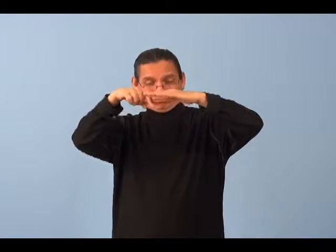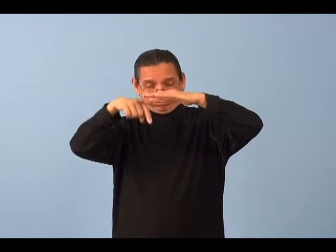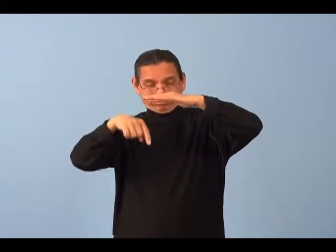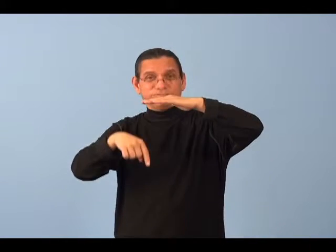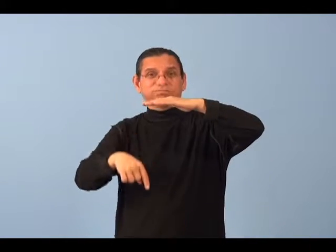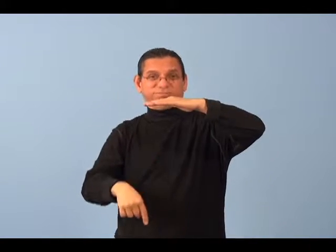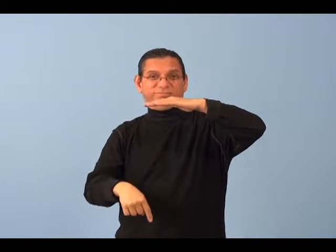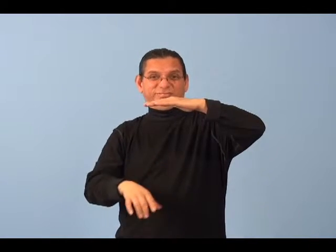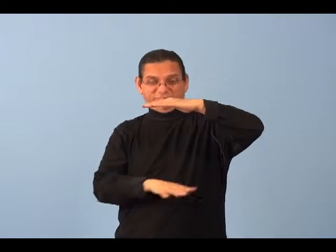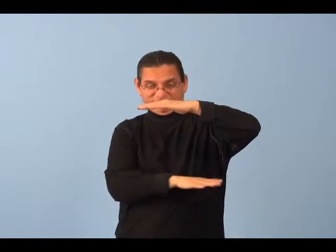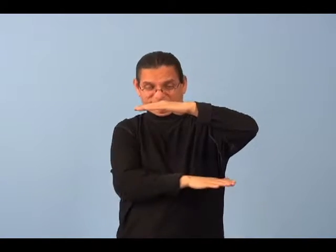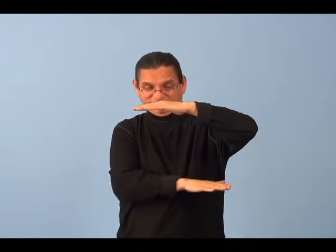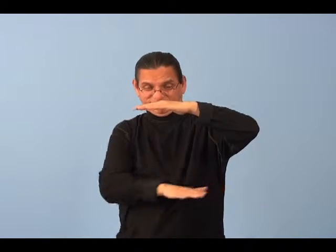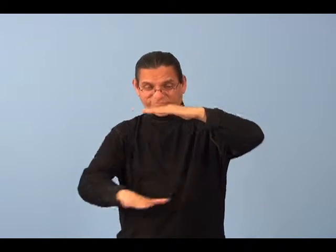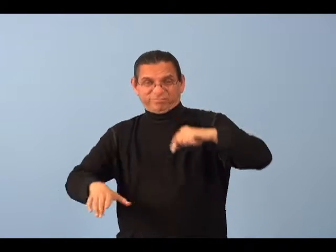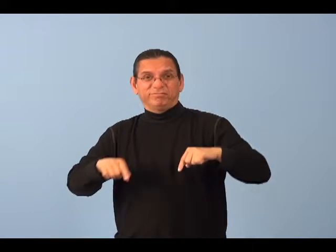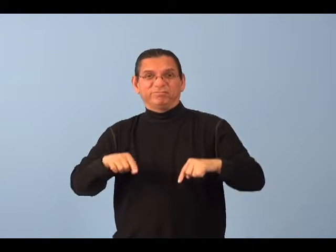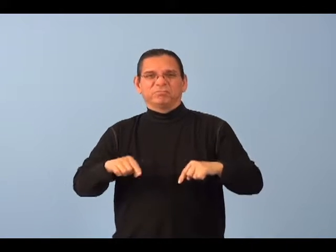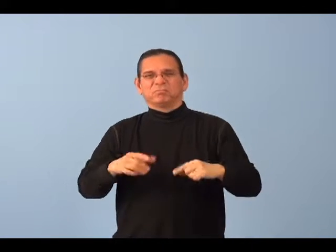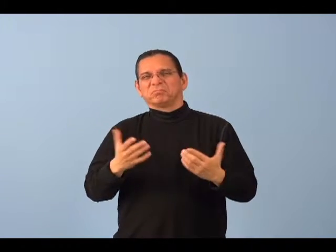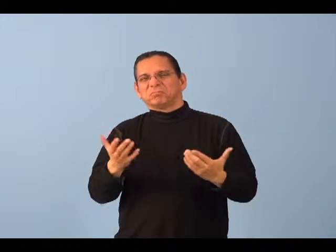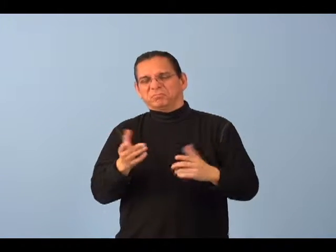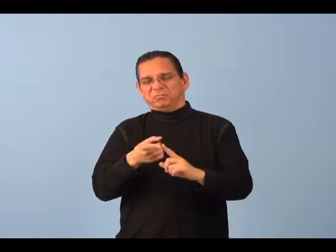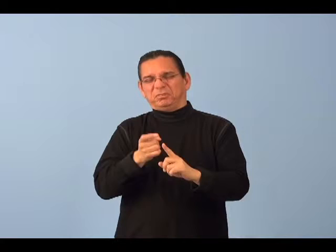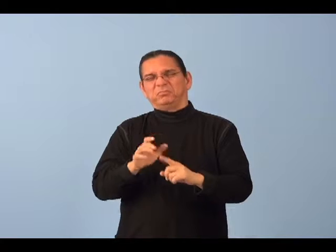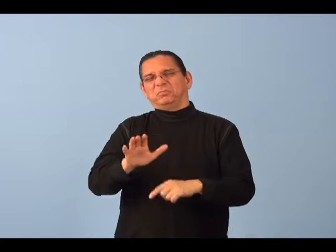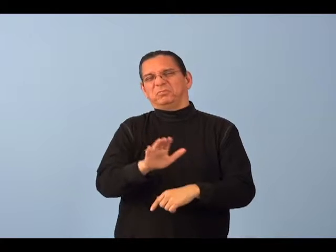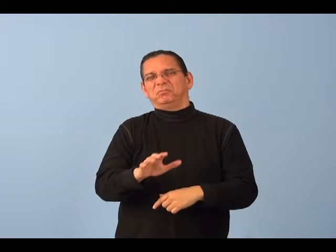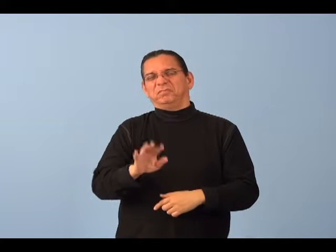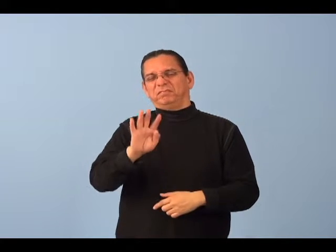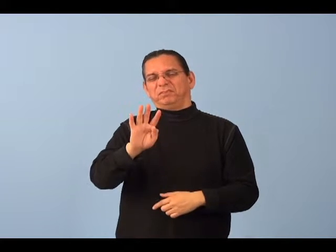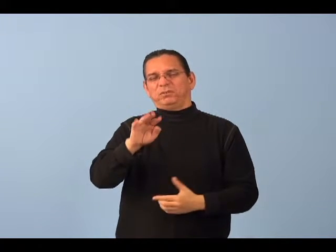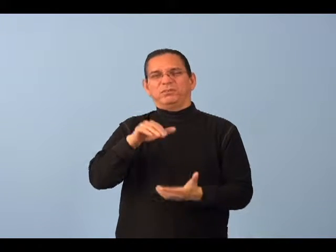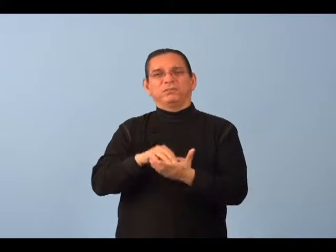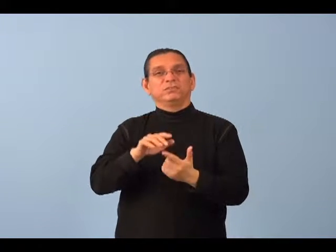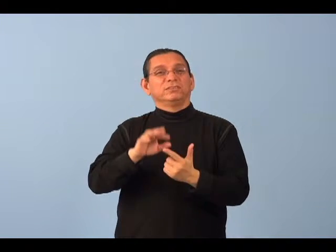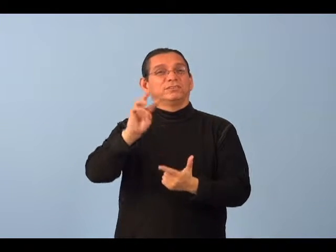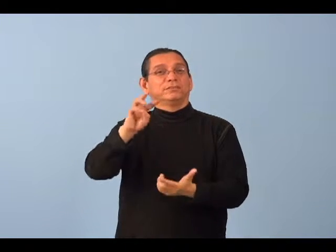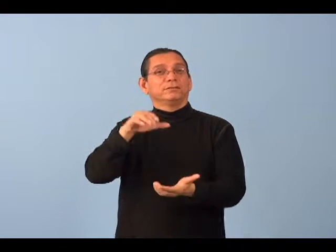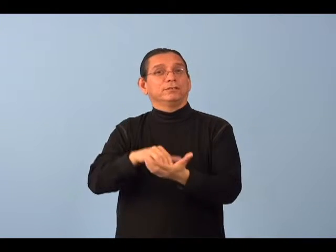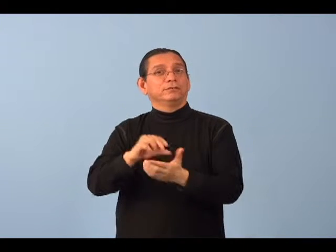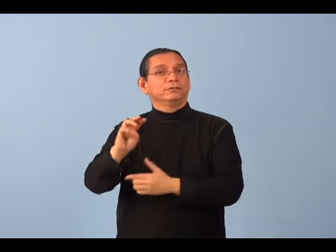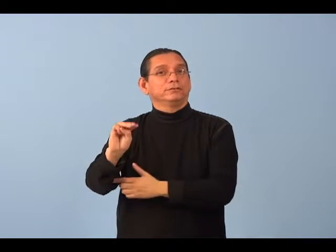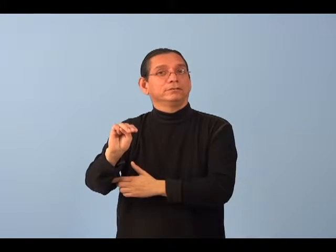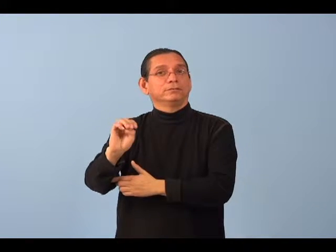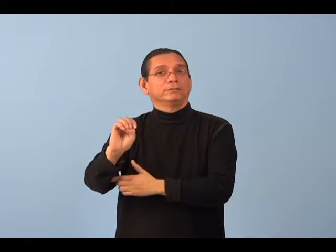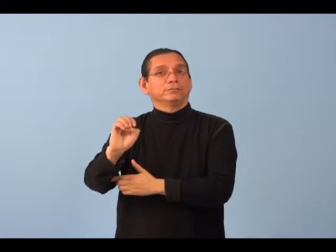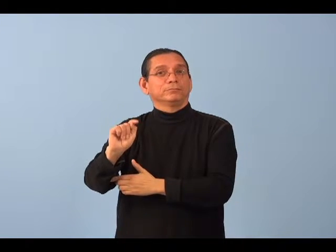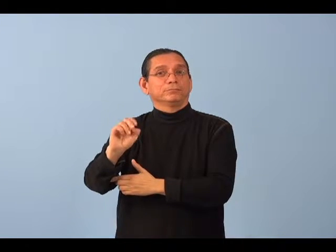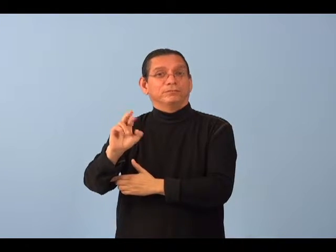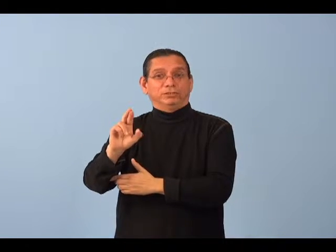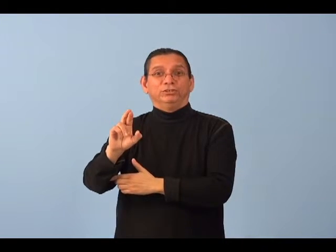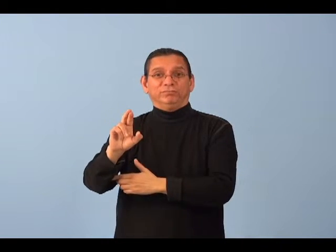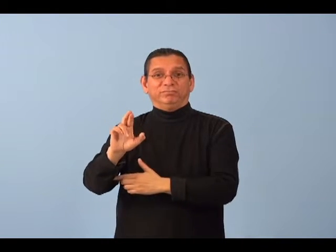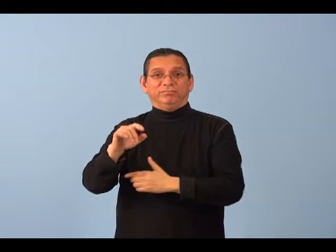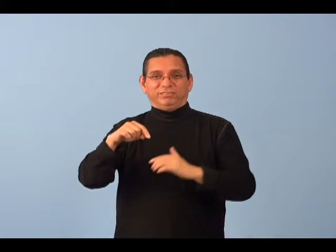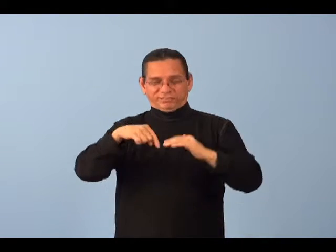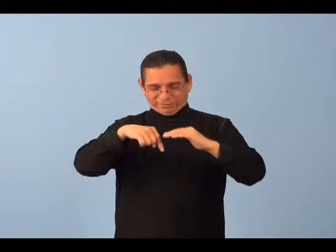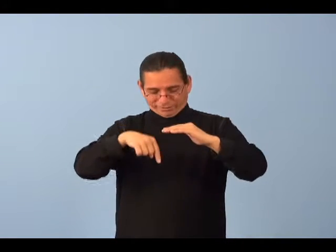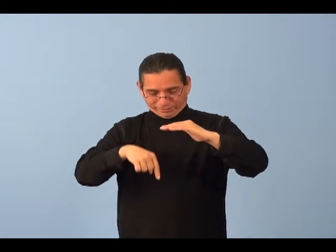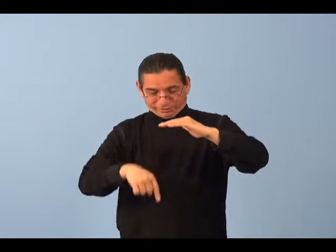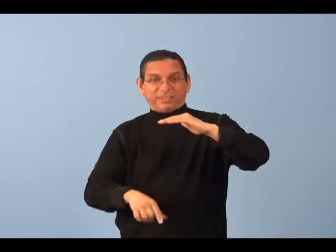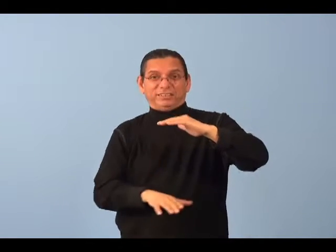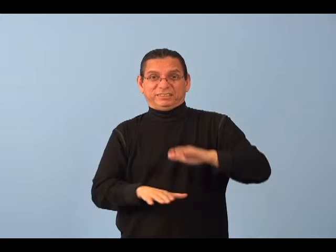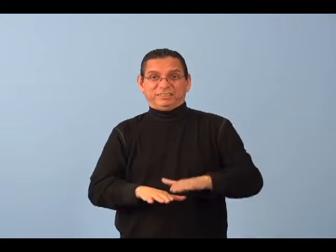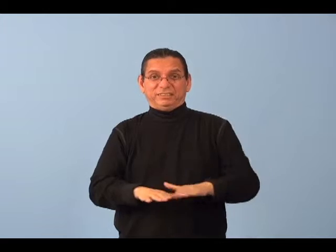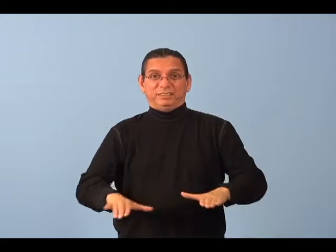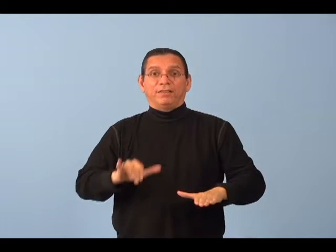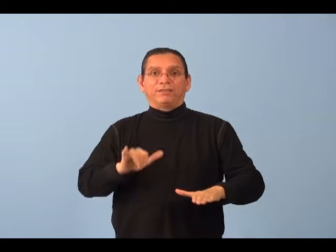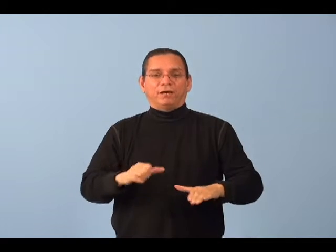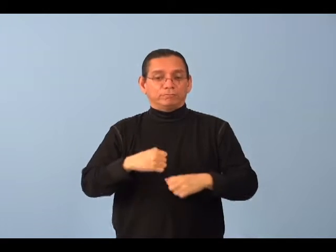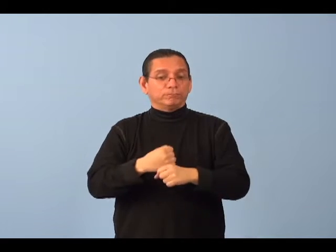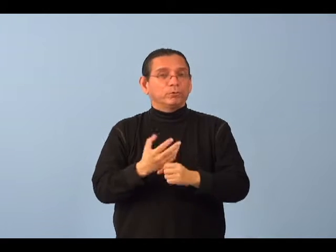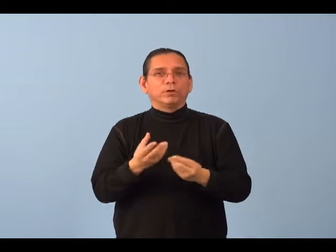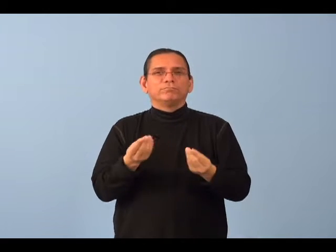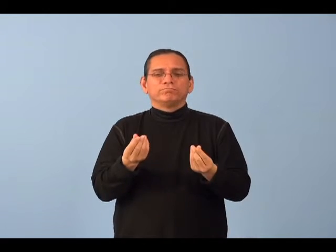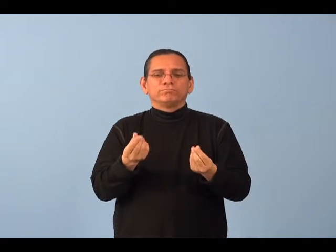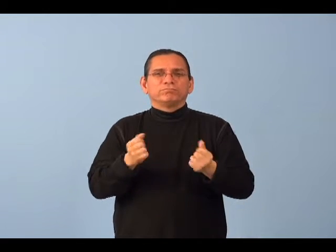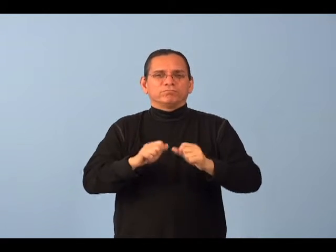abyssal plain